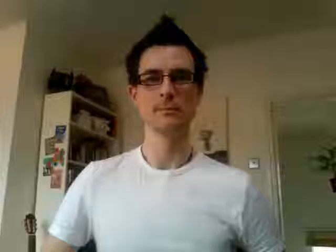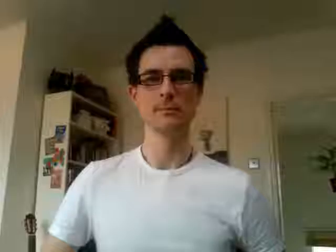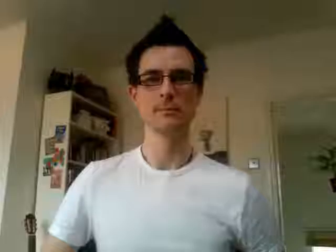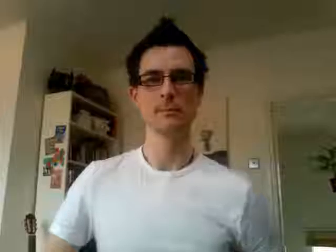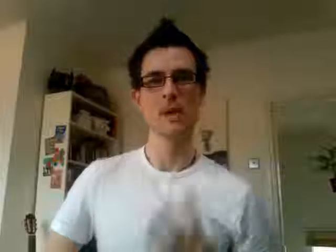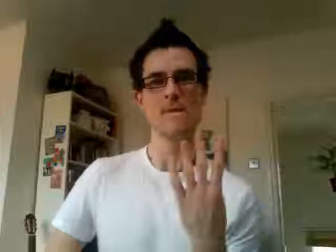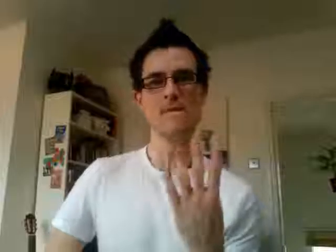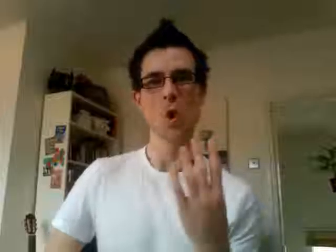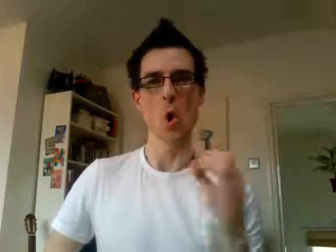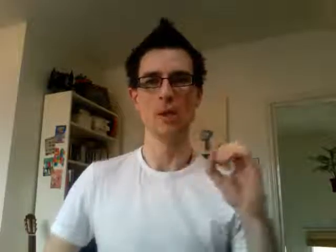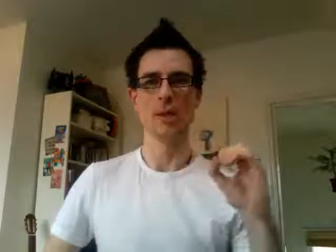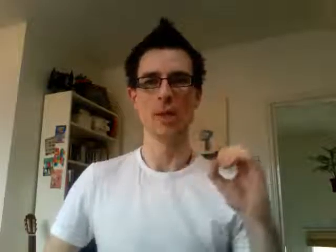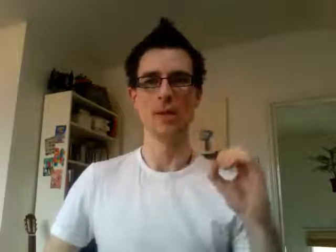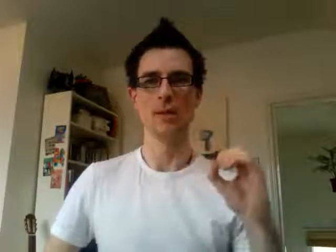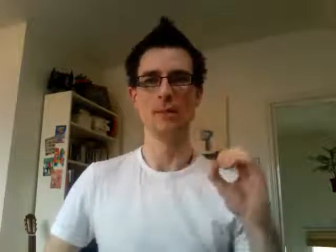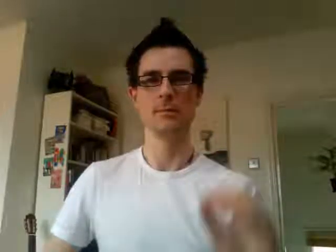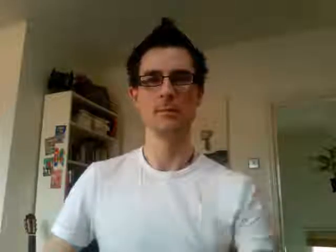40